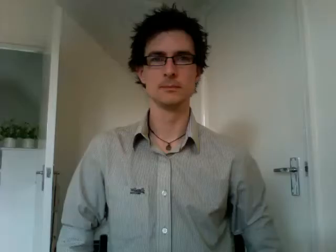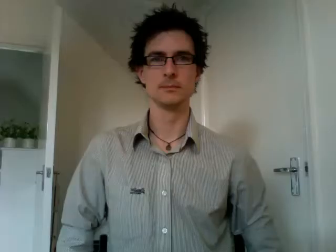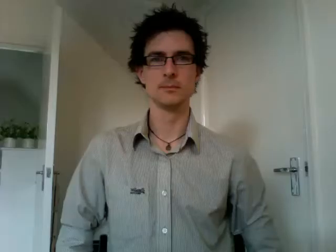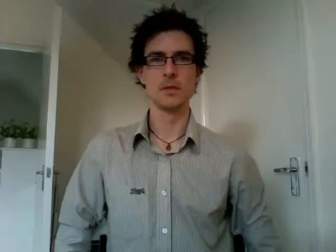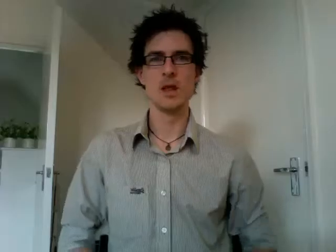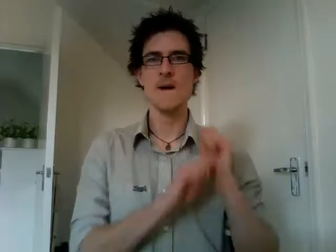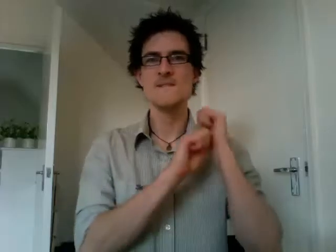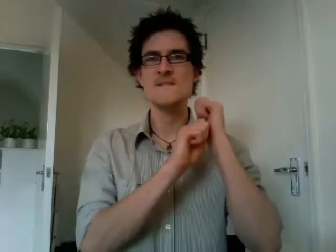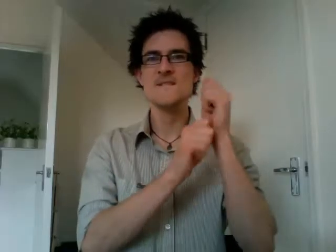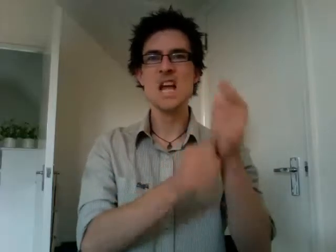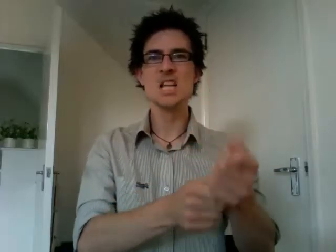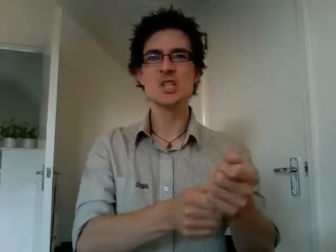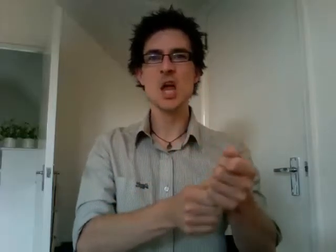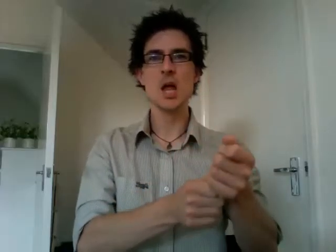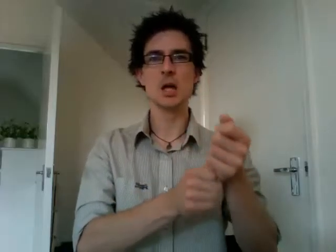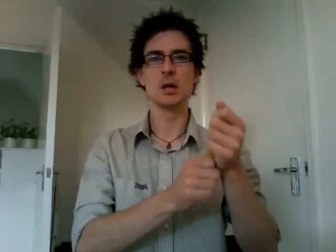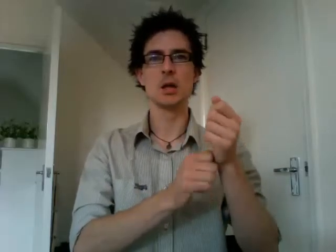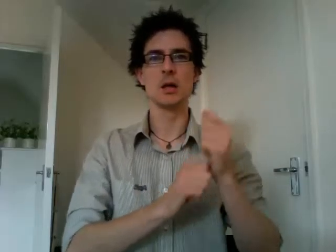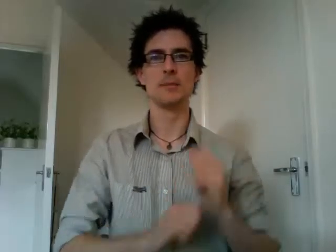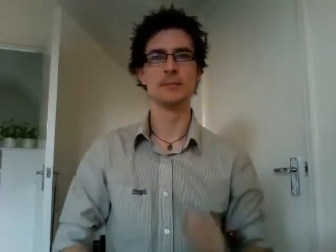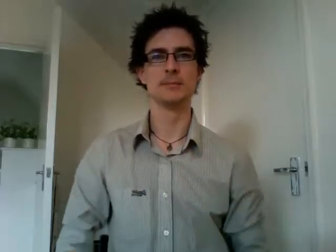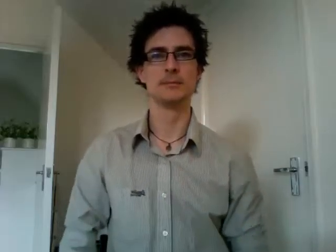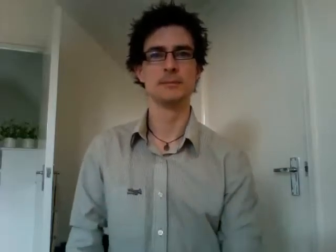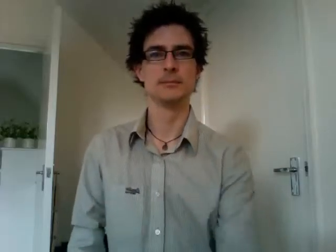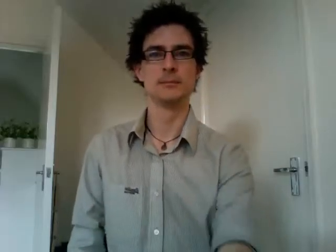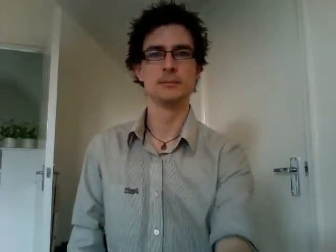fishing